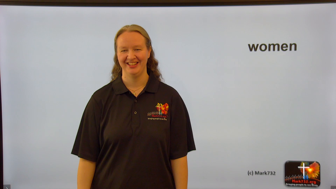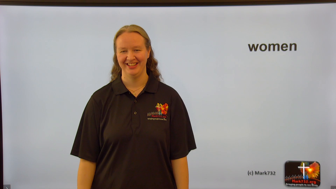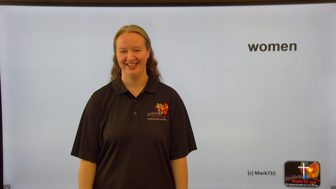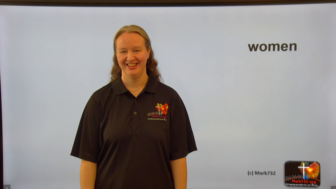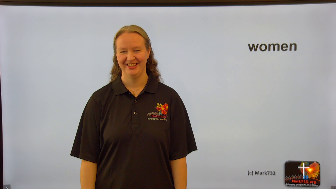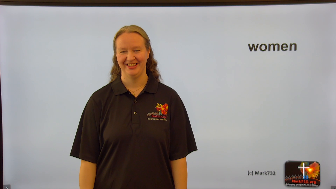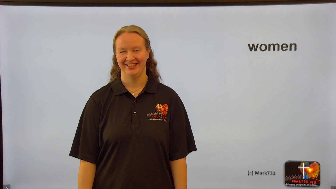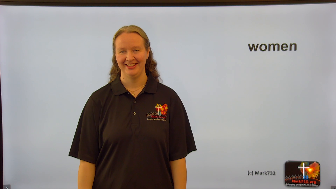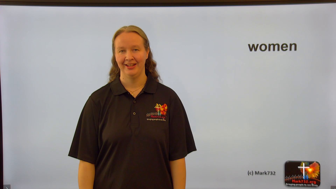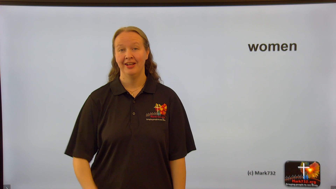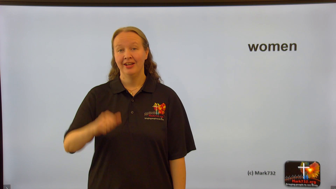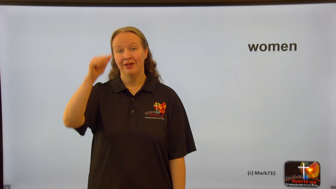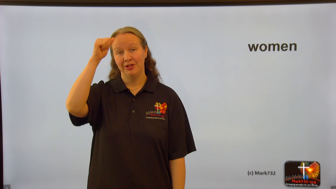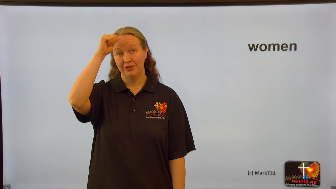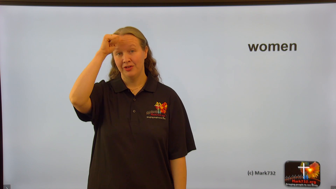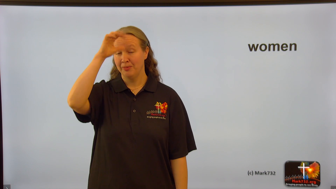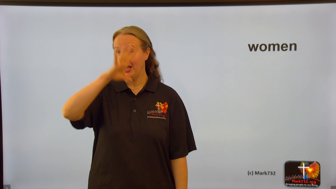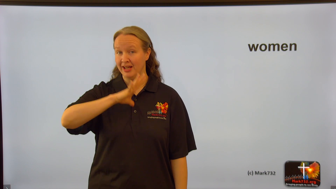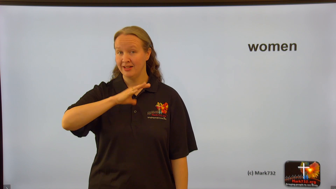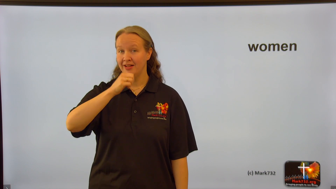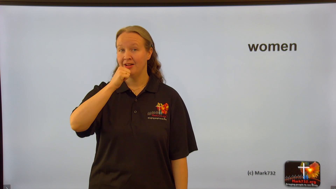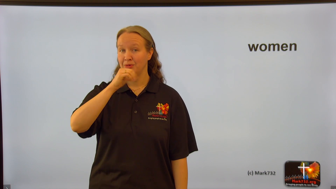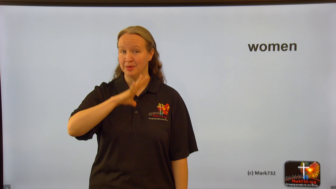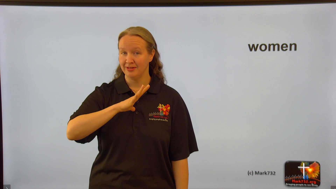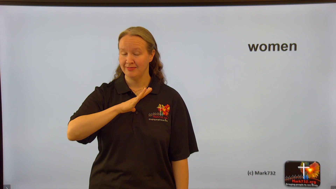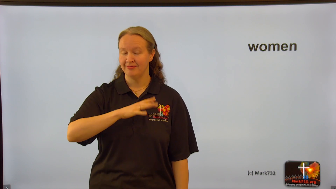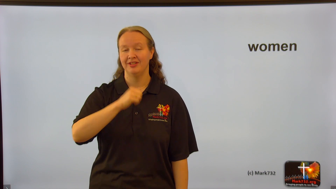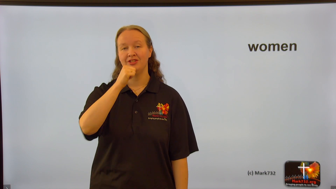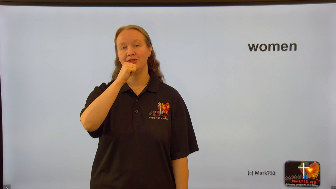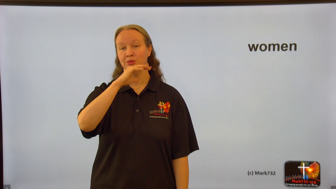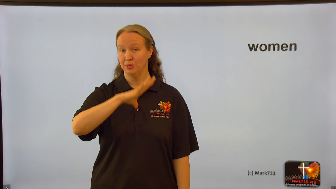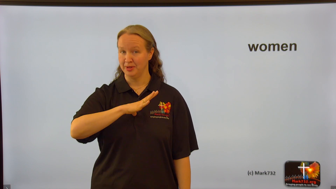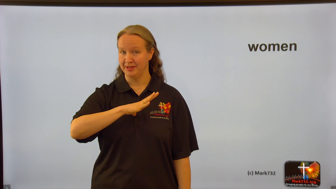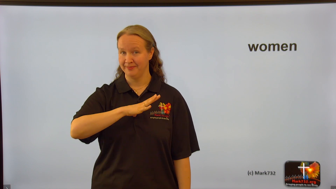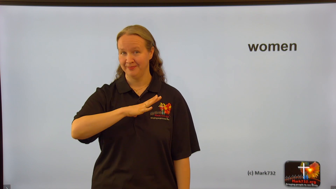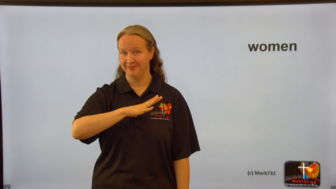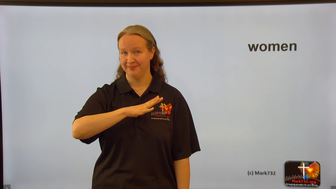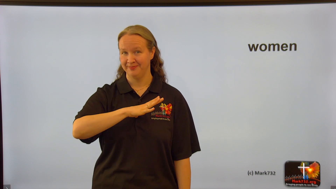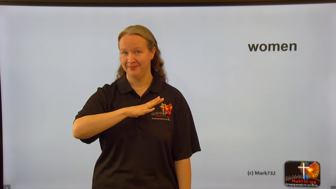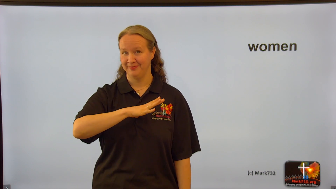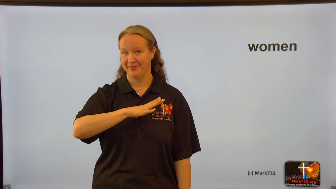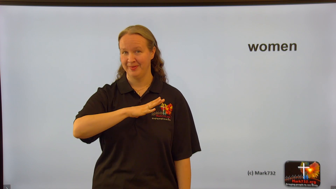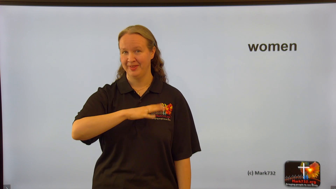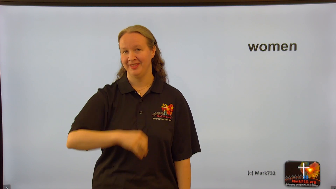women